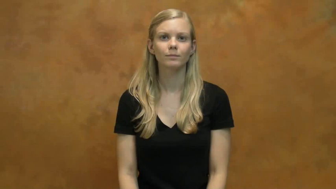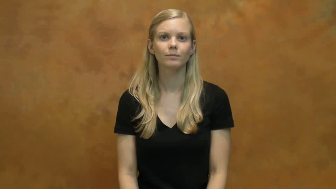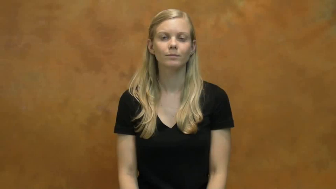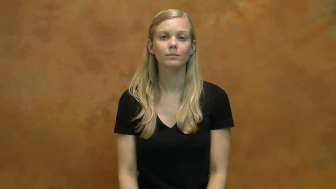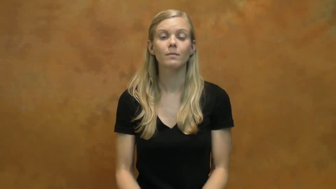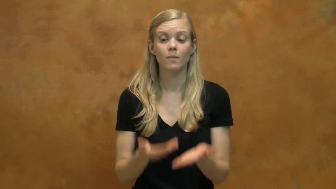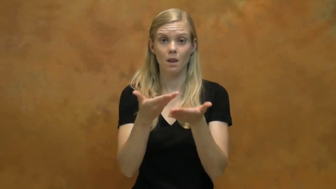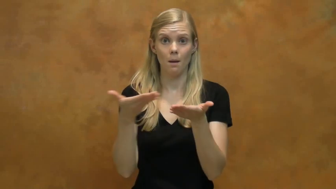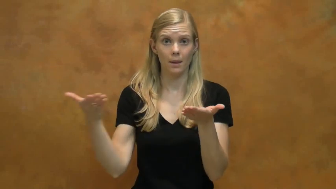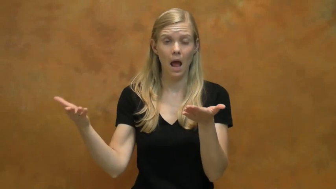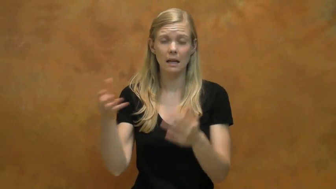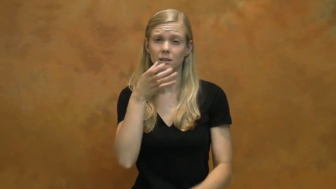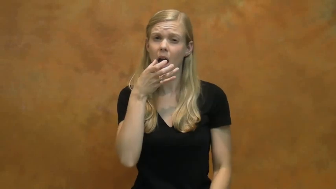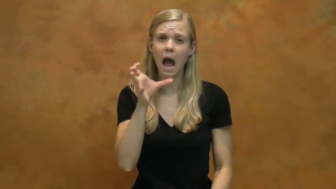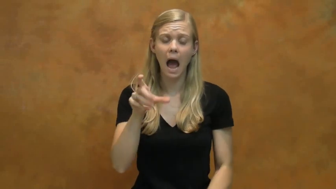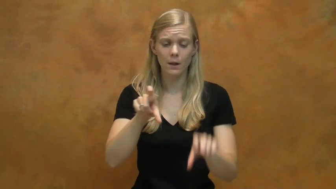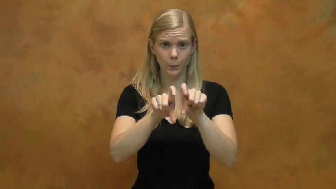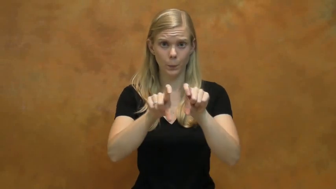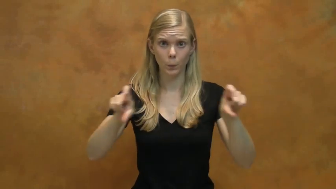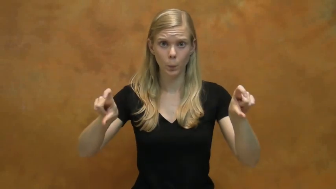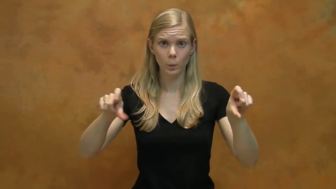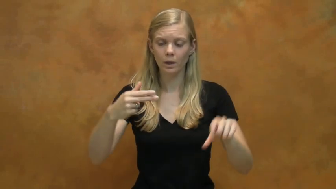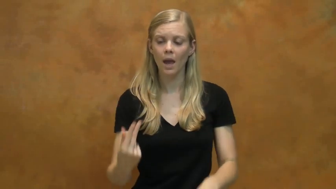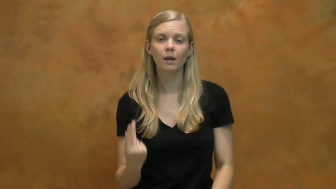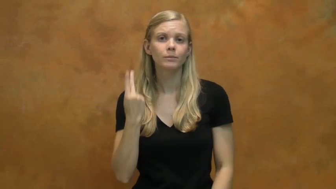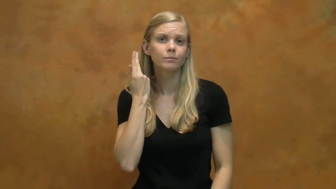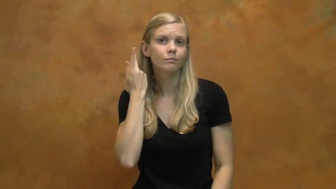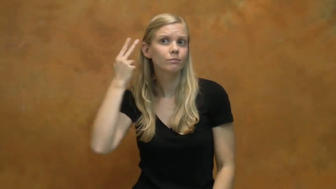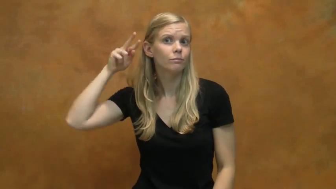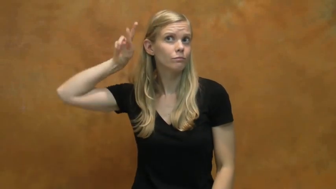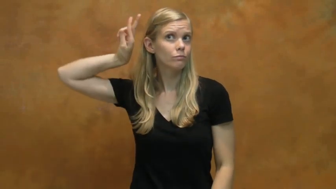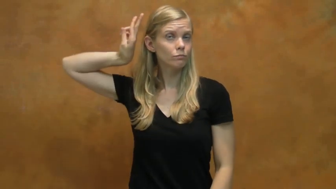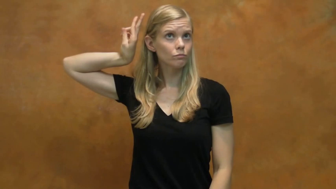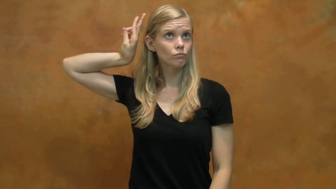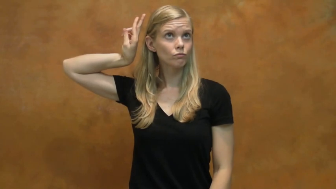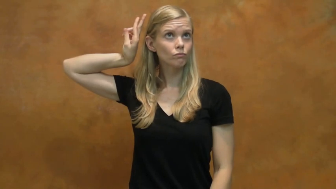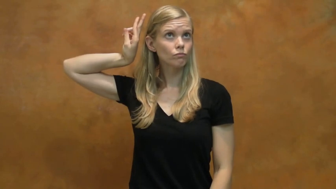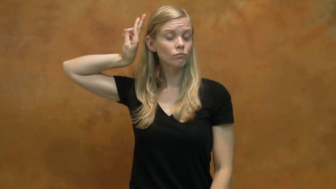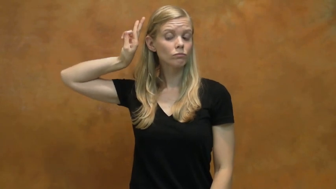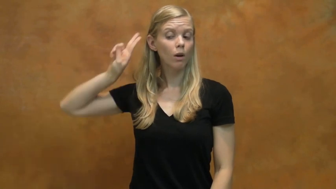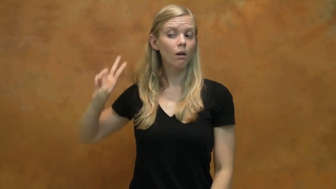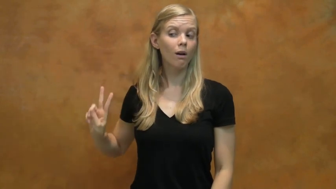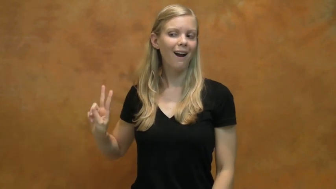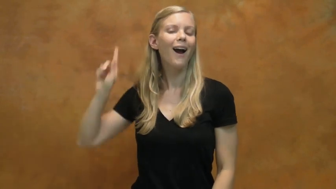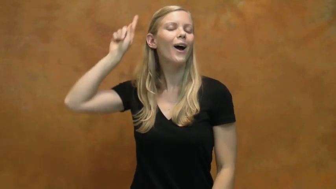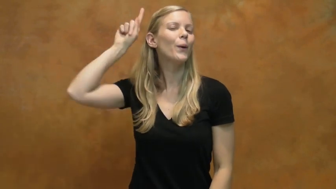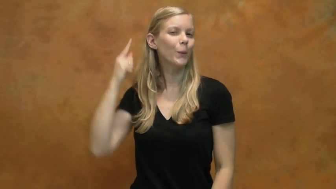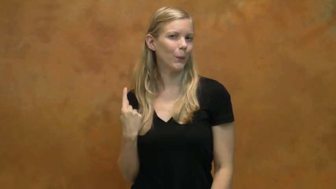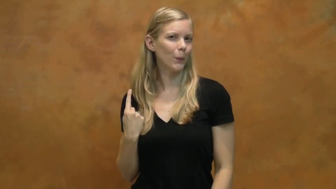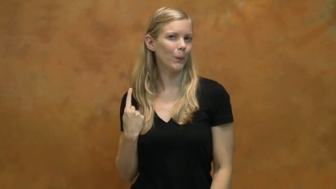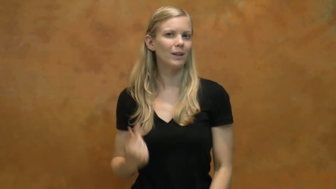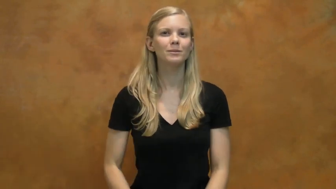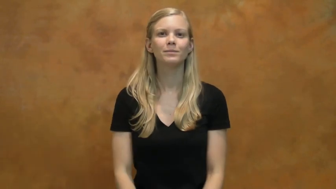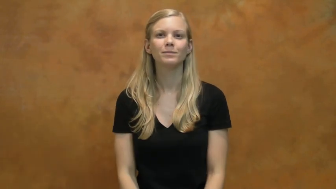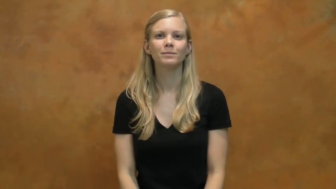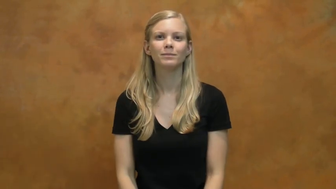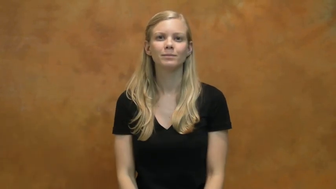curler